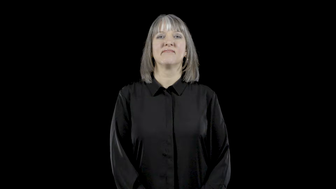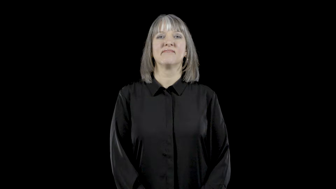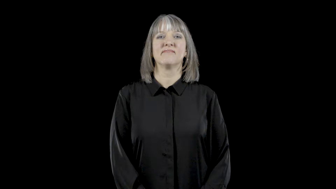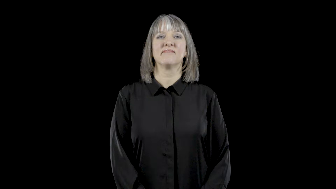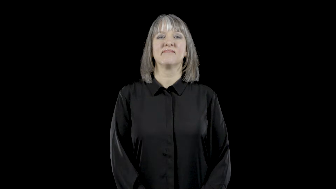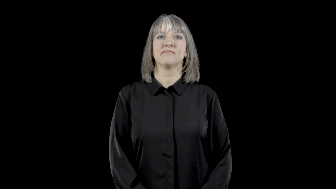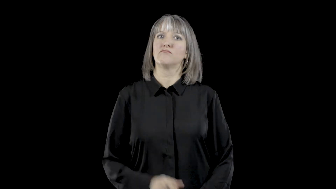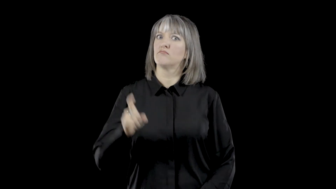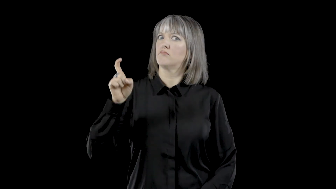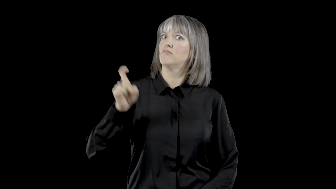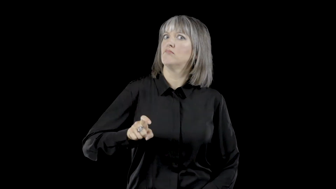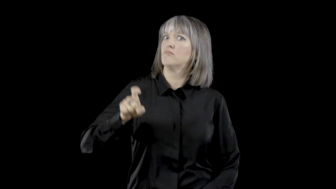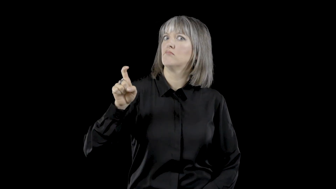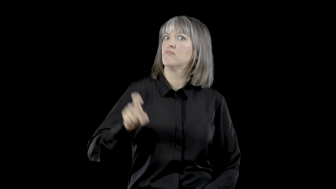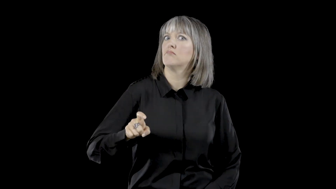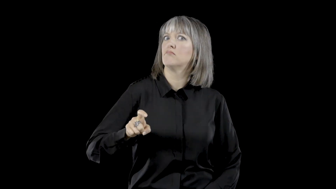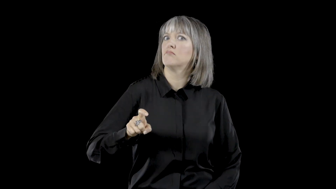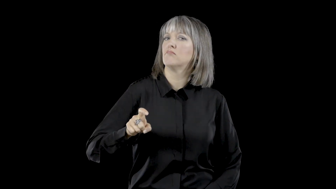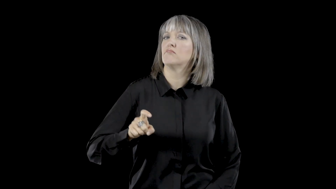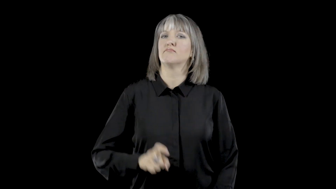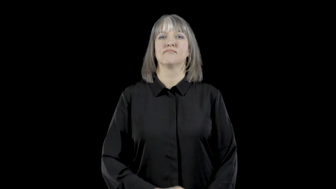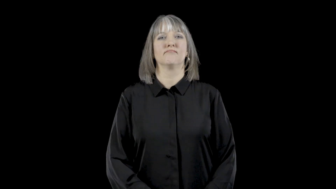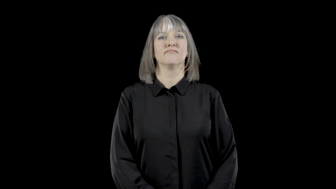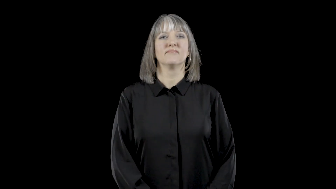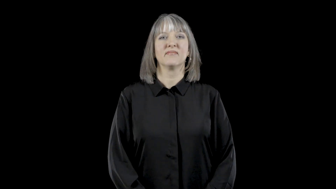Must